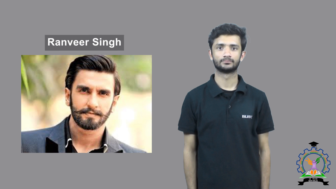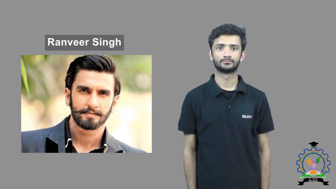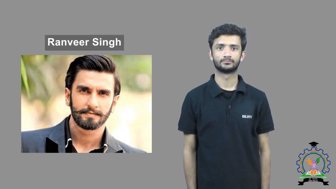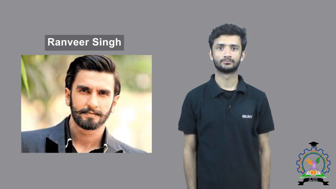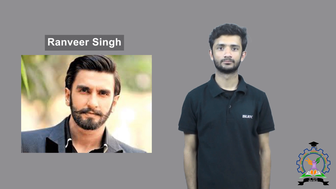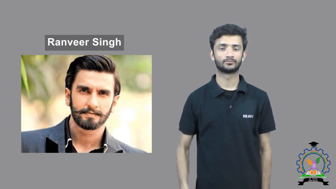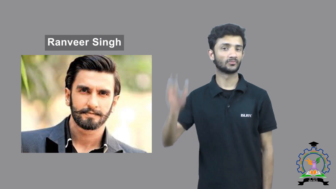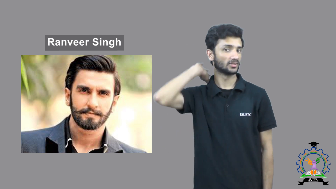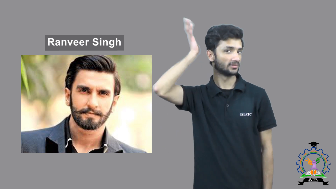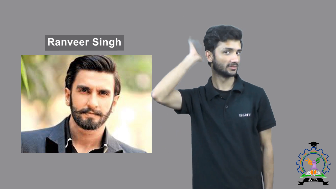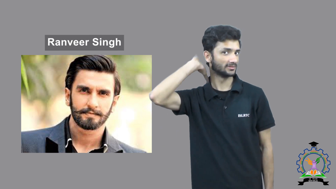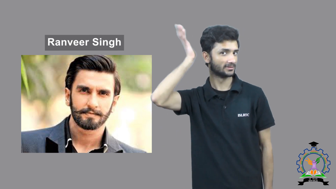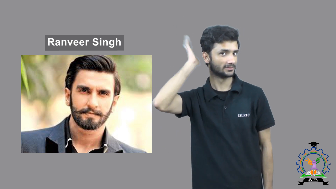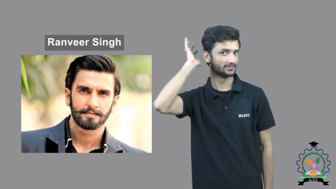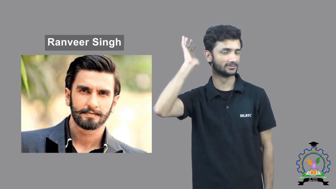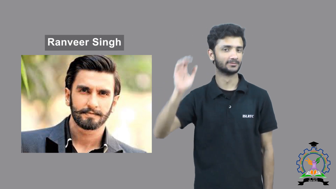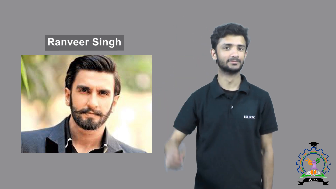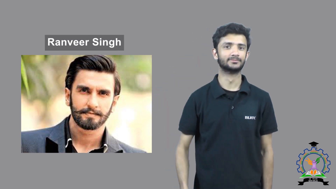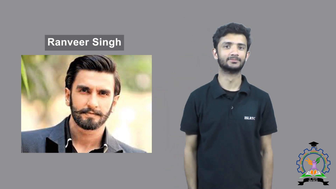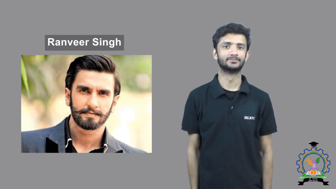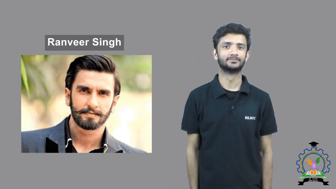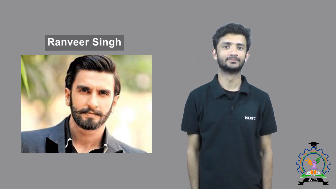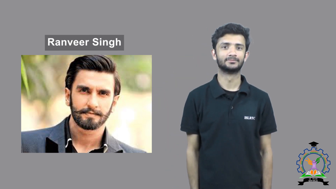Ranveer Singh